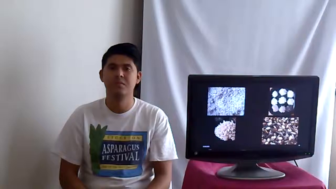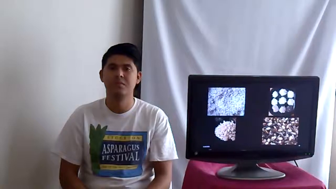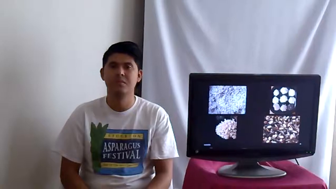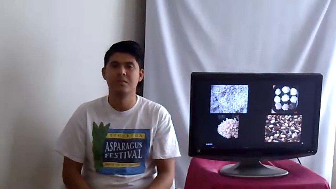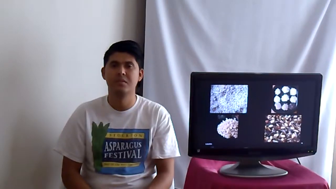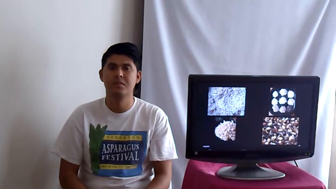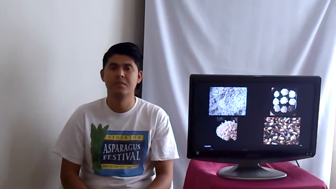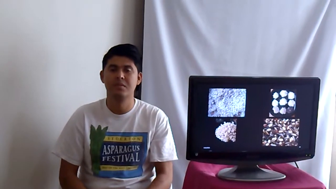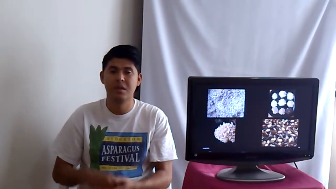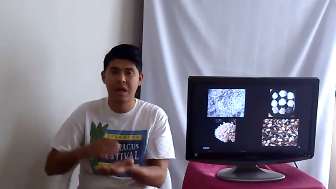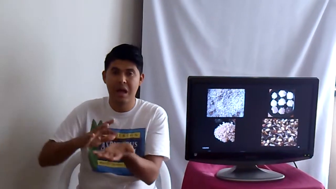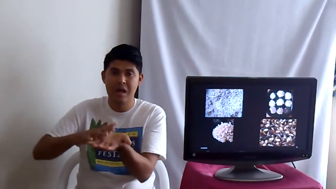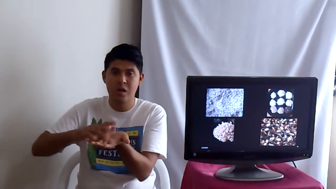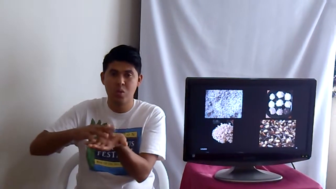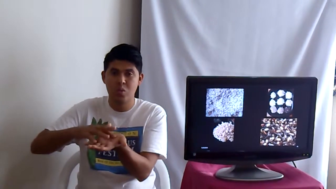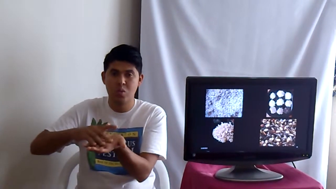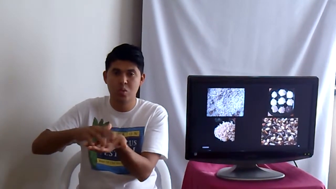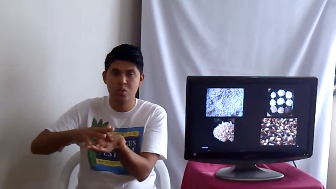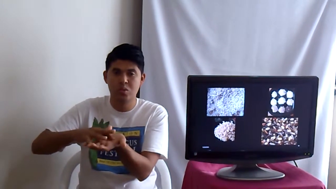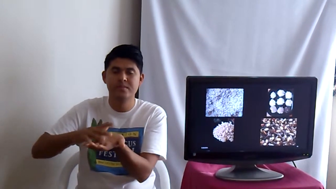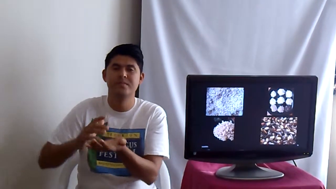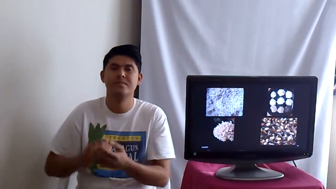rice